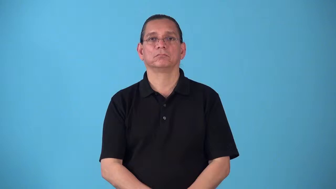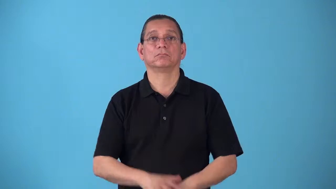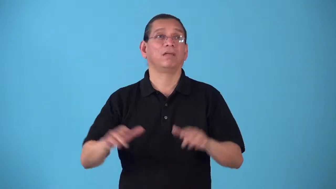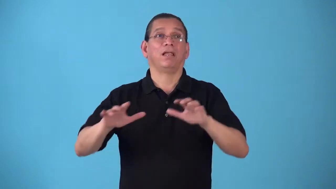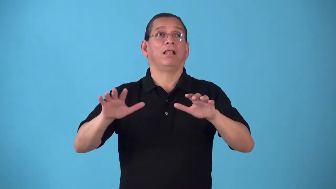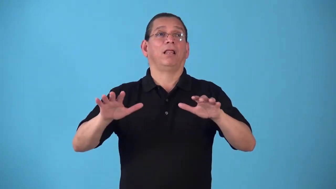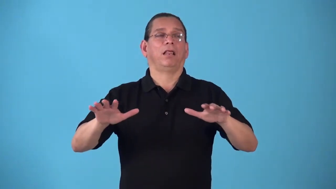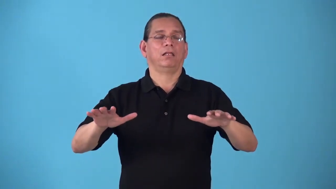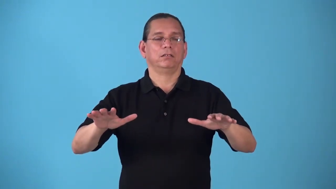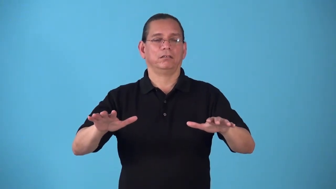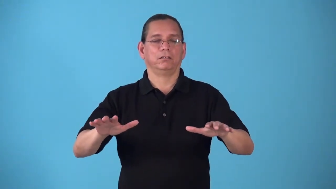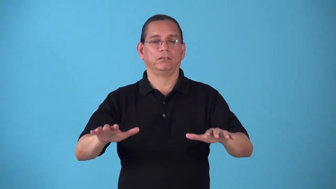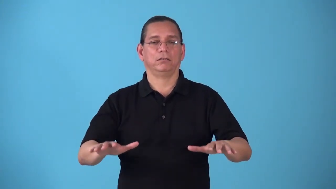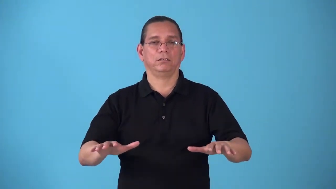defuse,calm